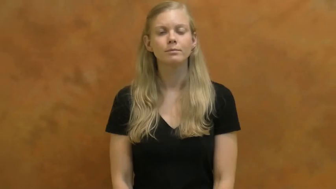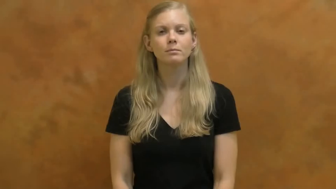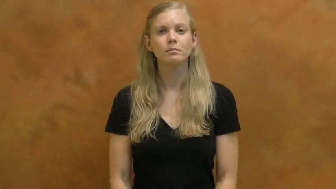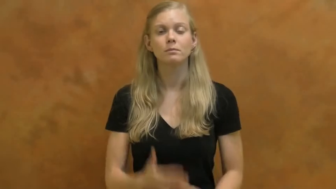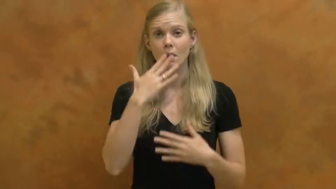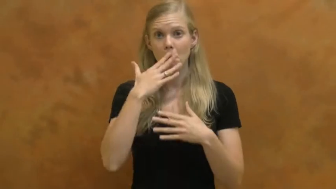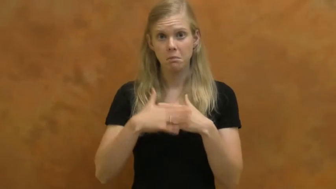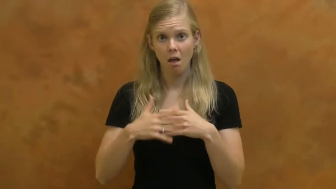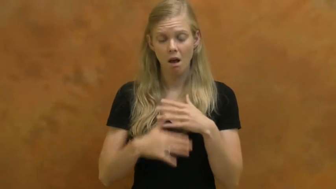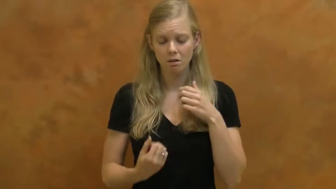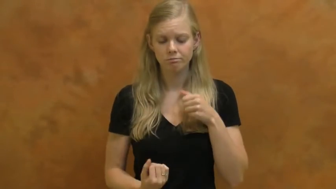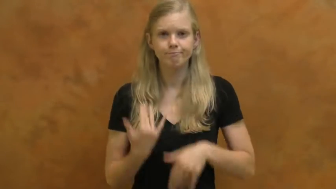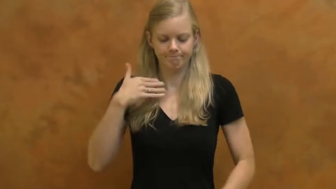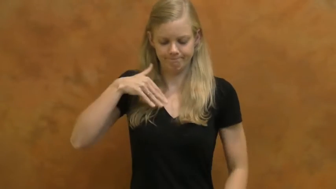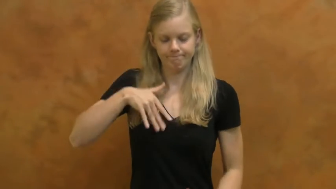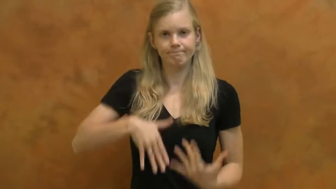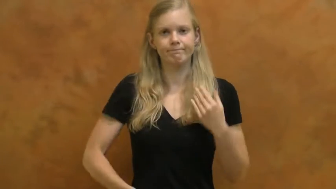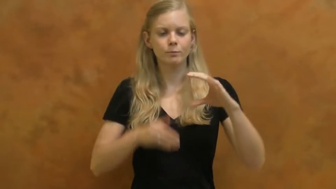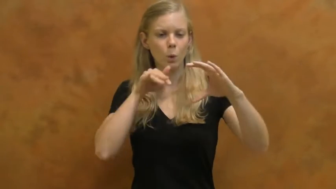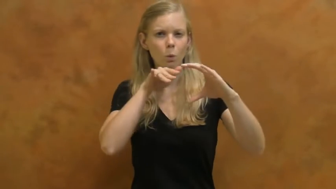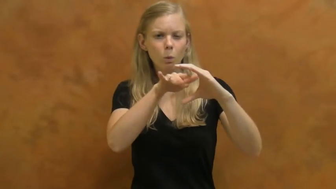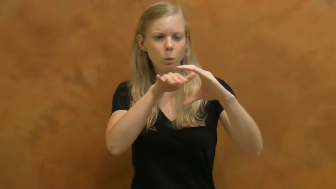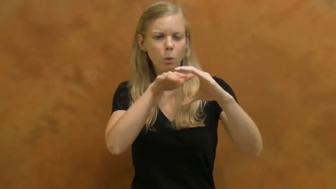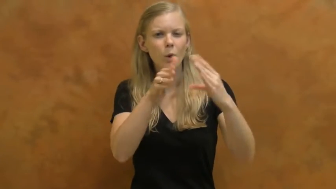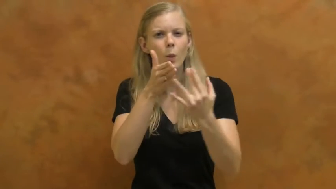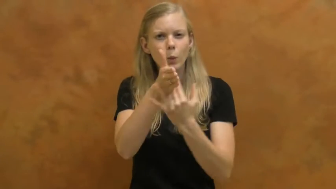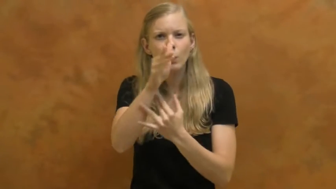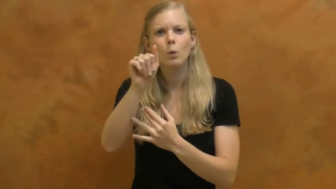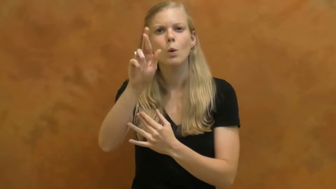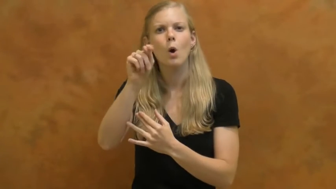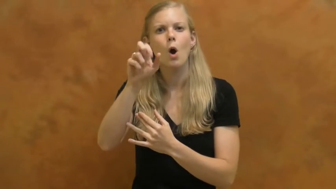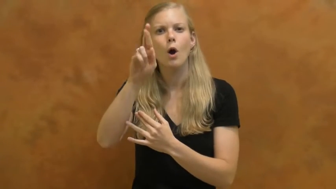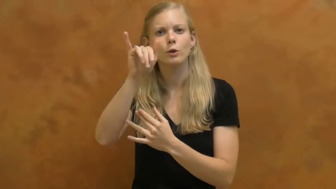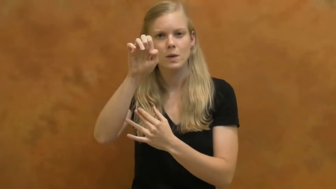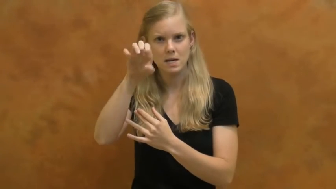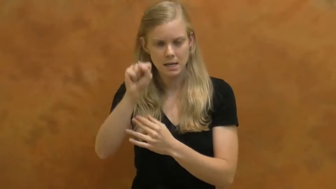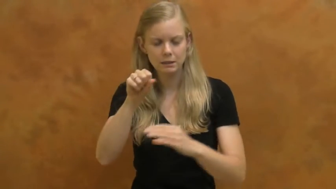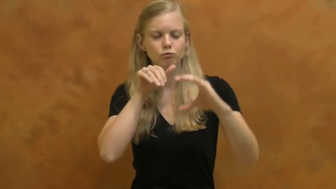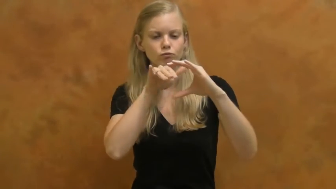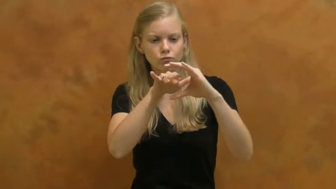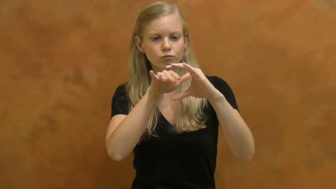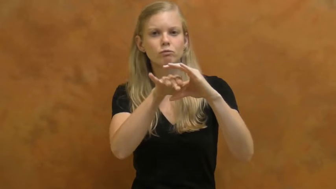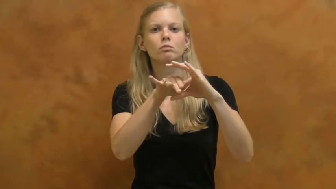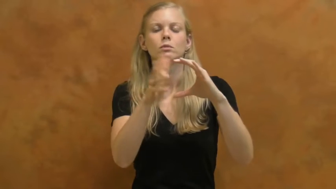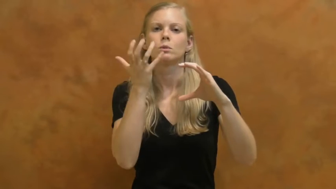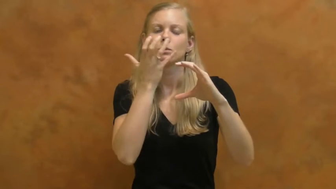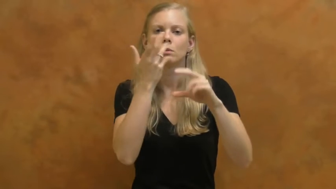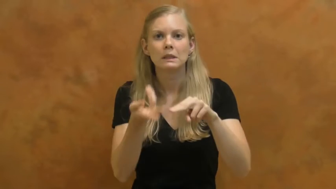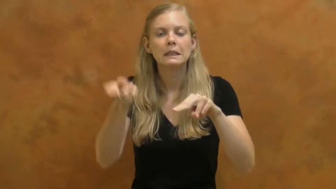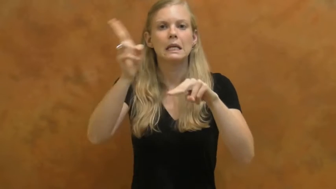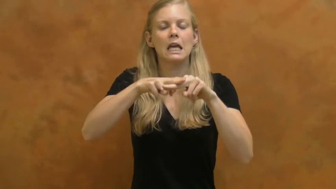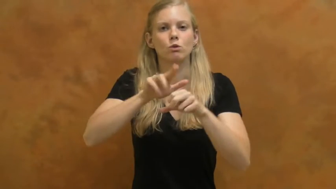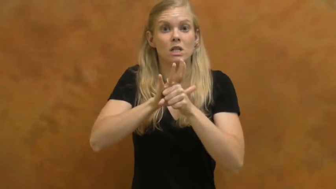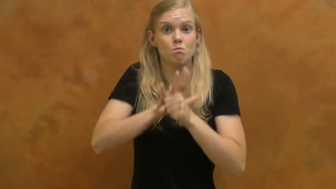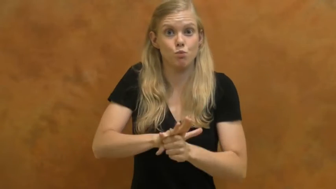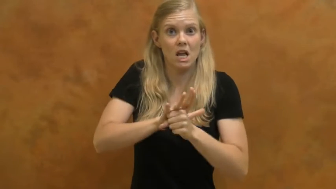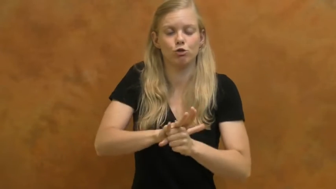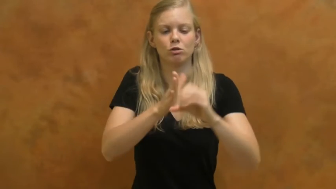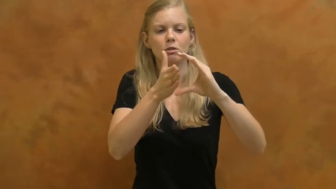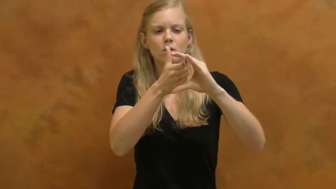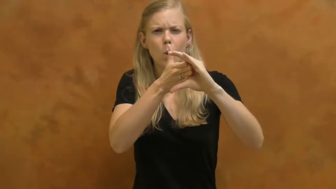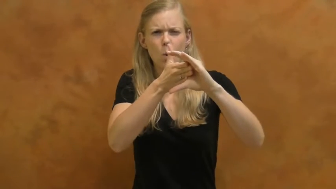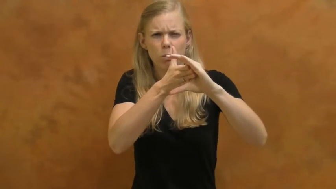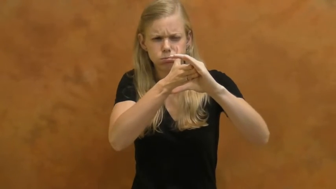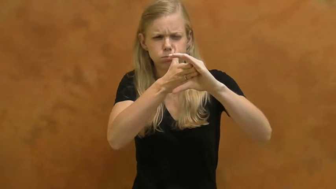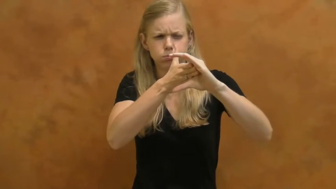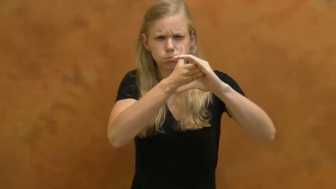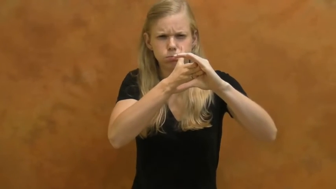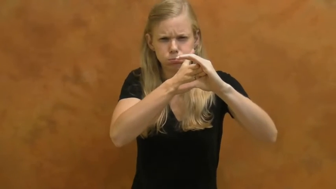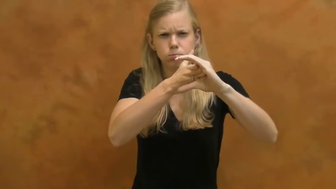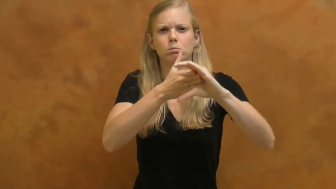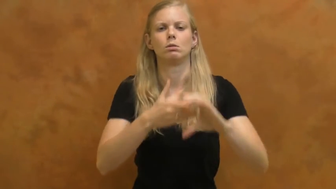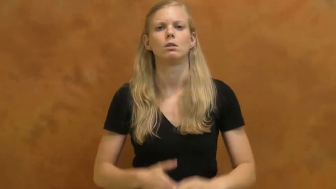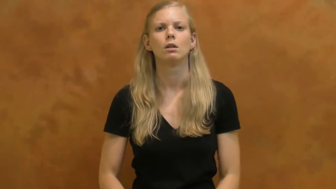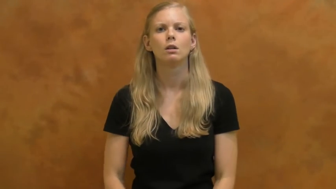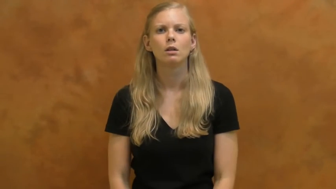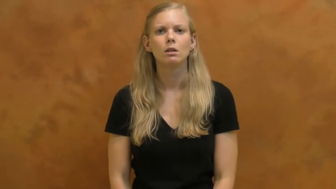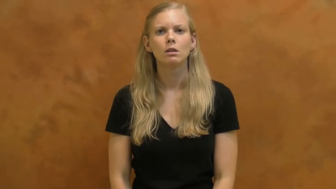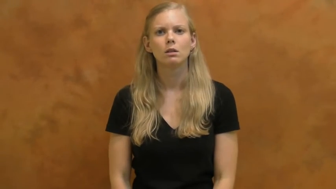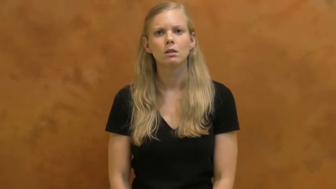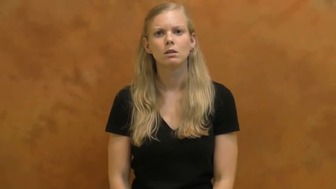high blood pressure